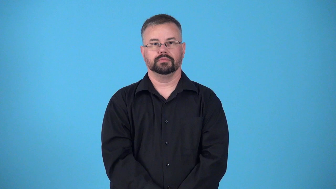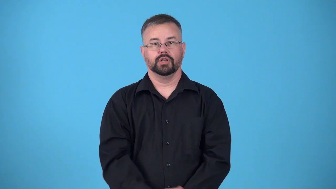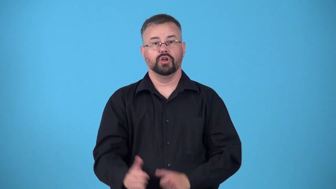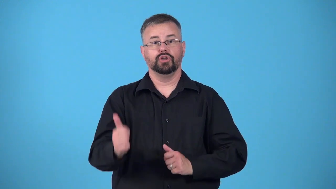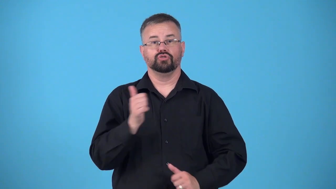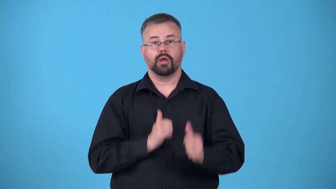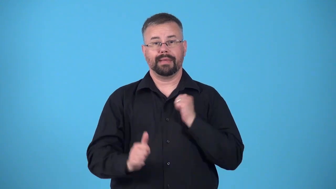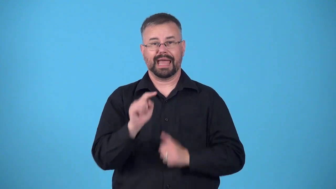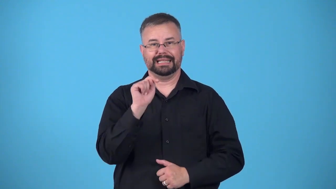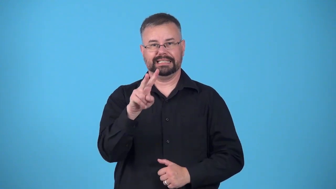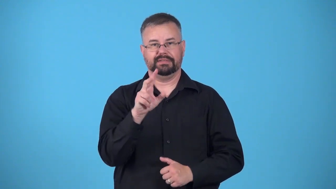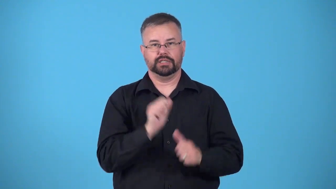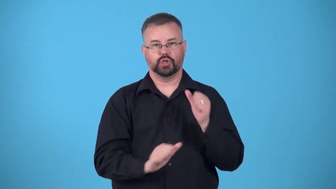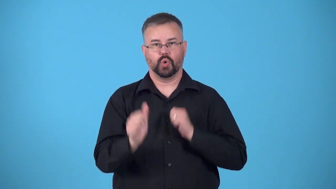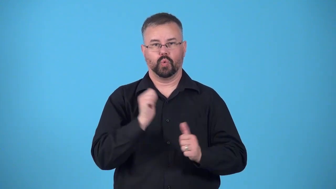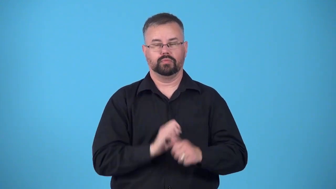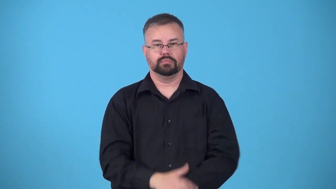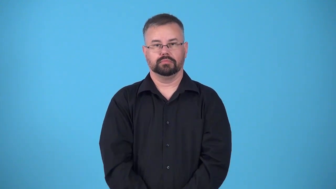soap opera